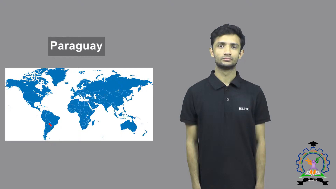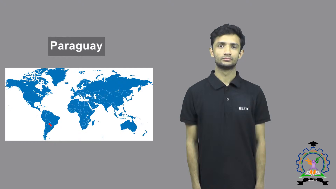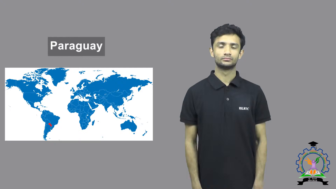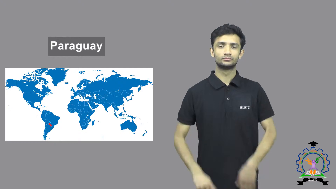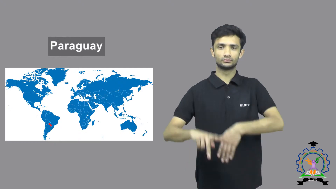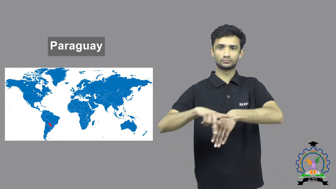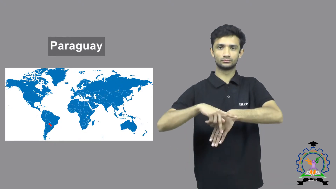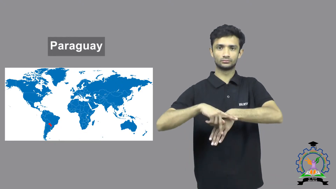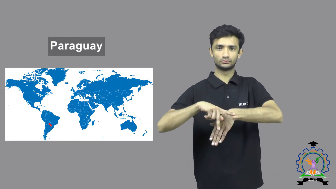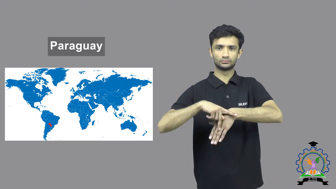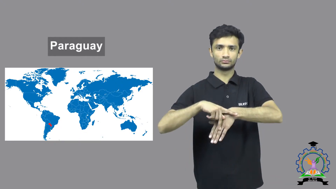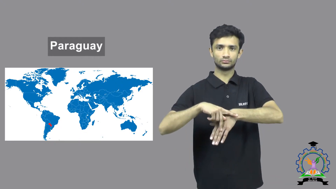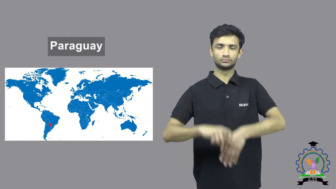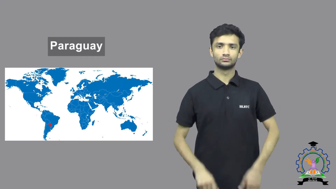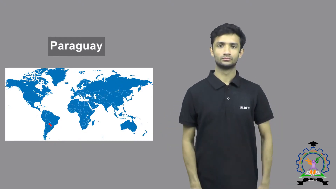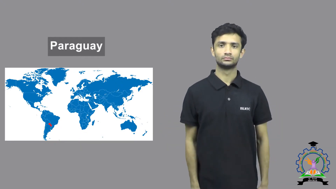Paraguay